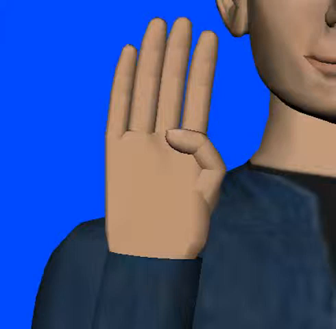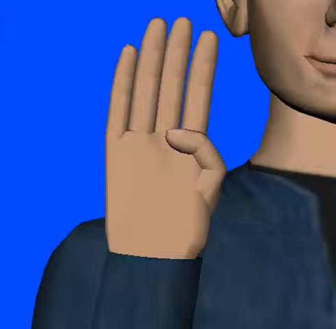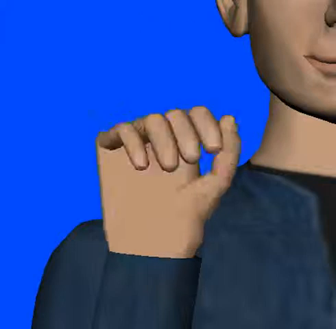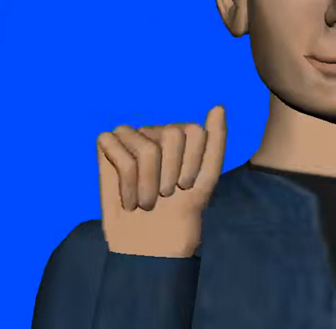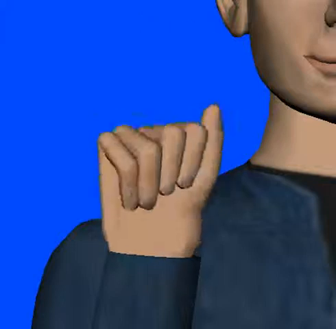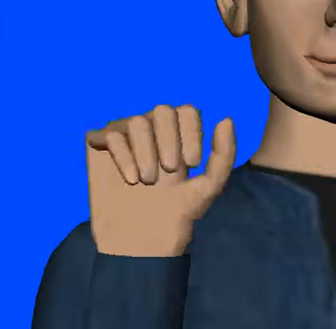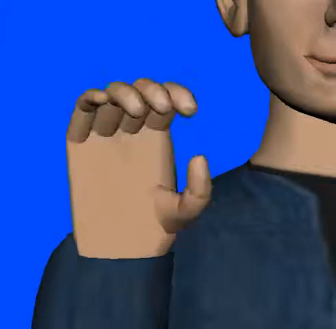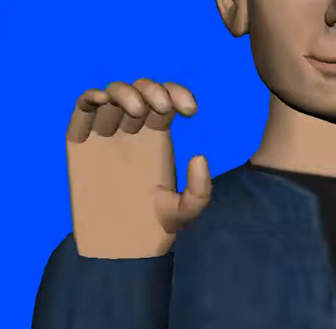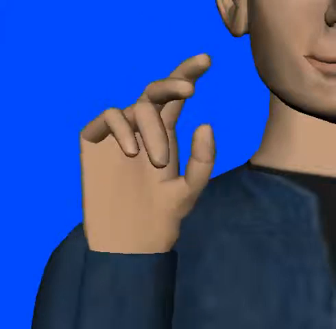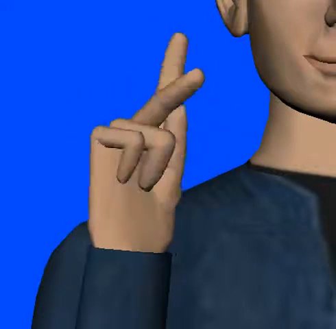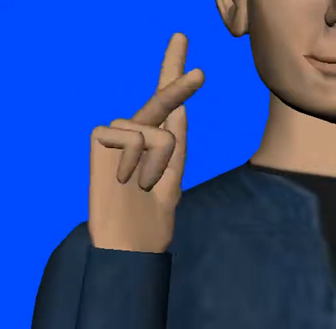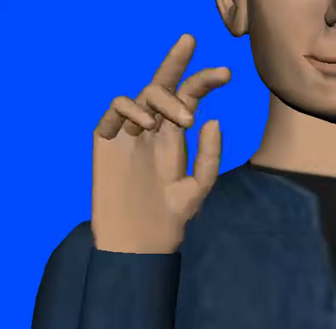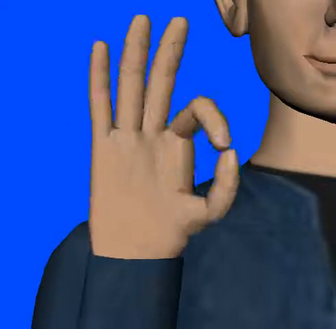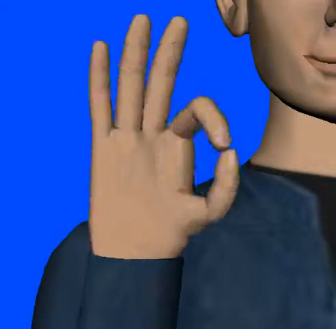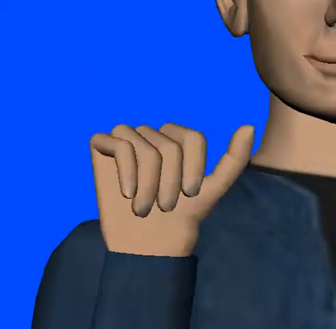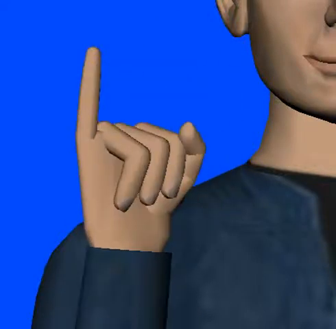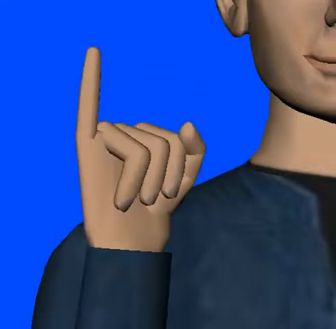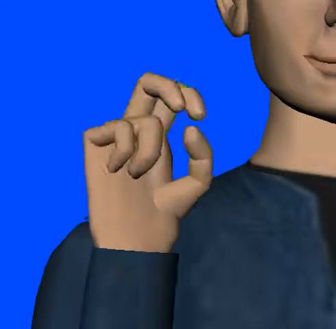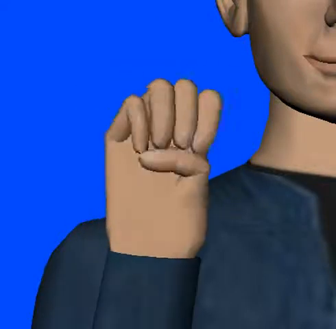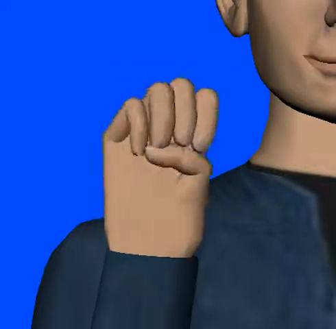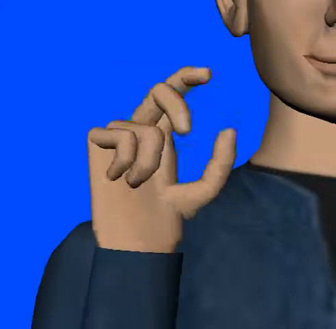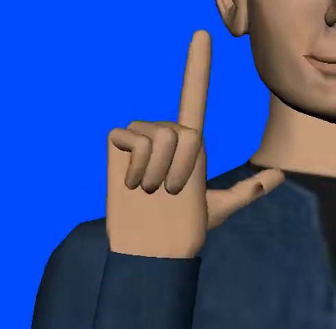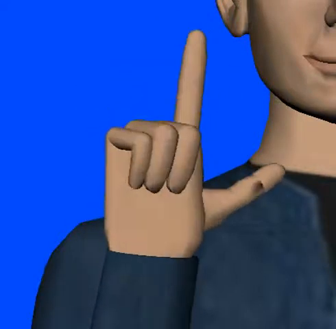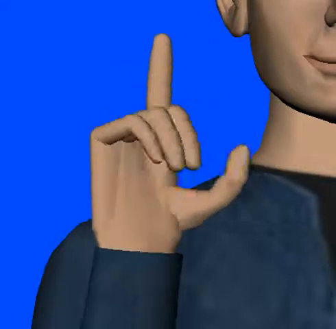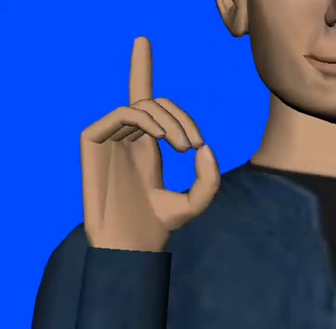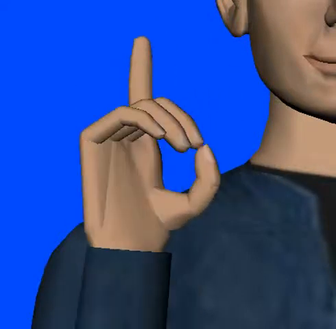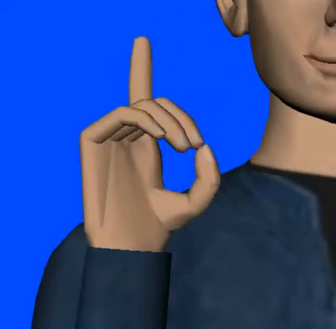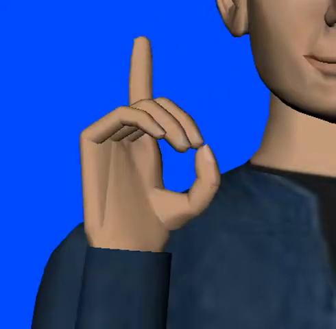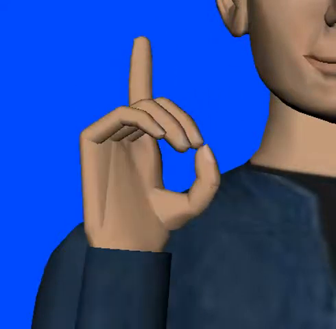backfield